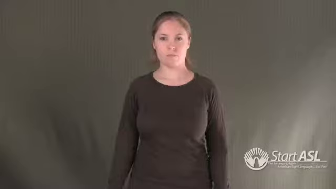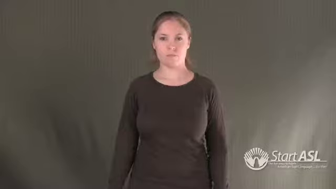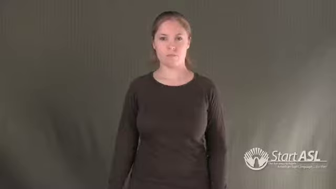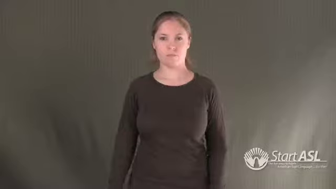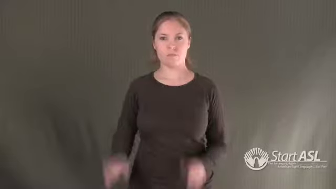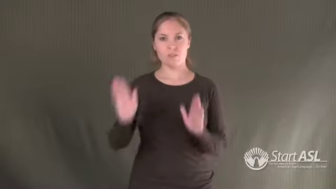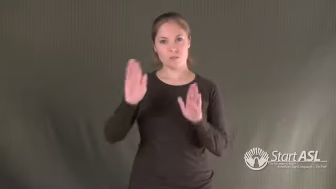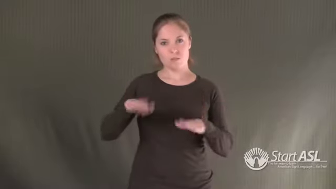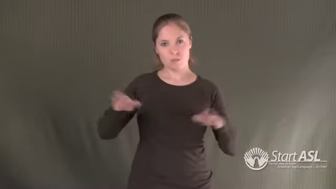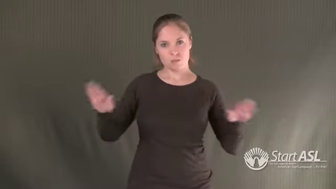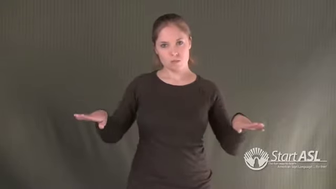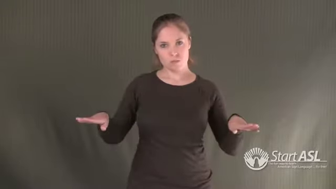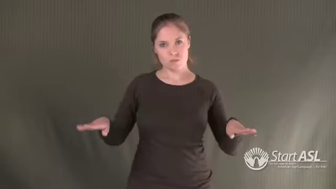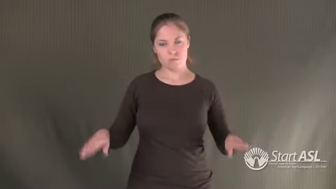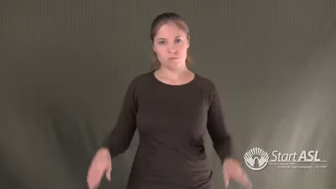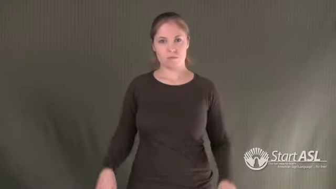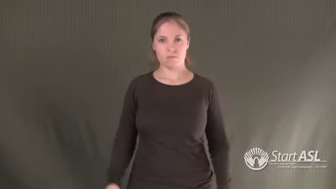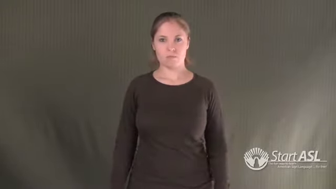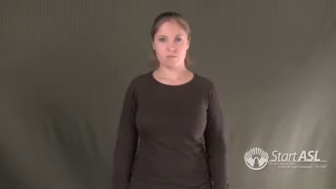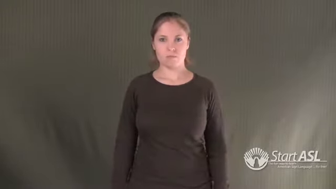children